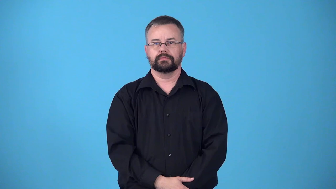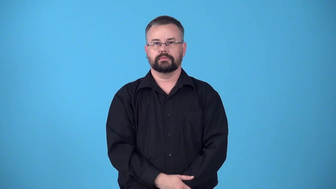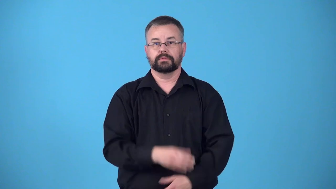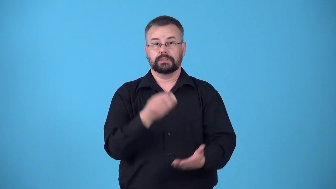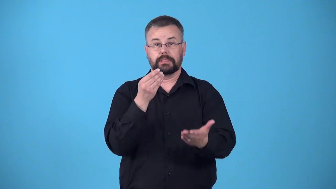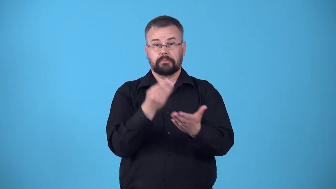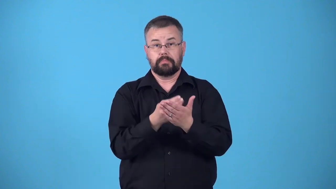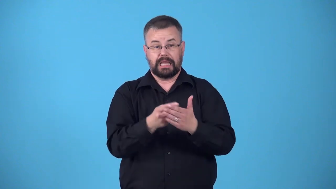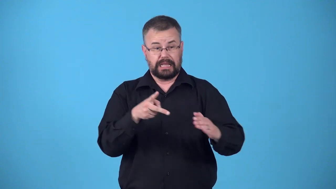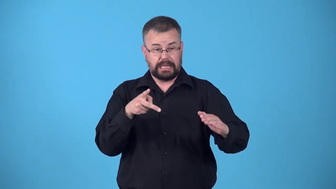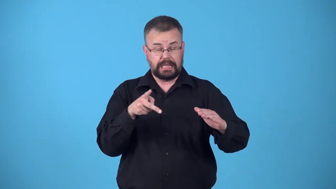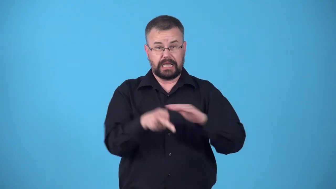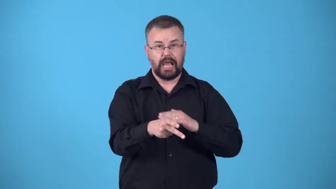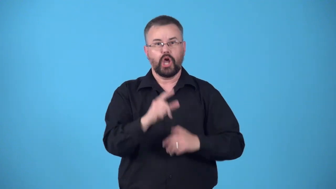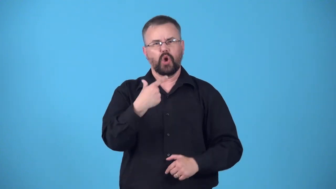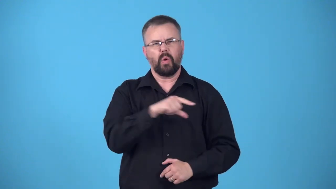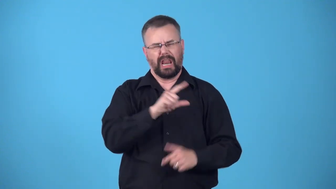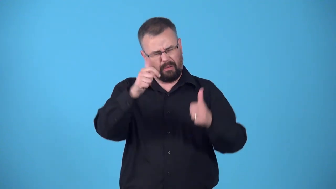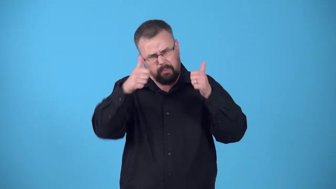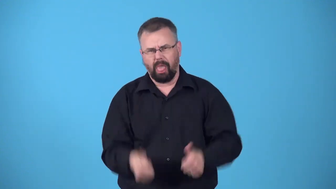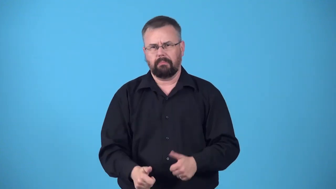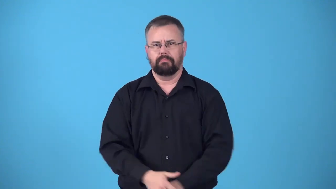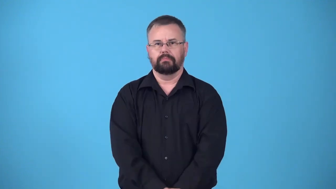cut corners